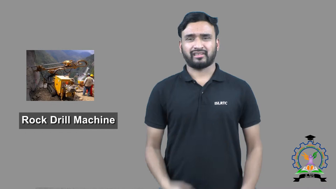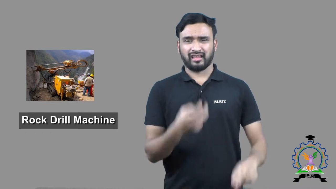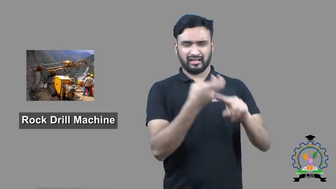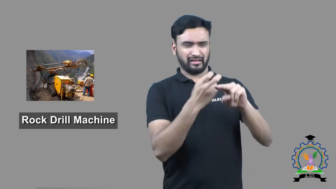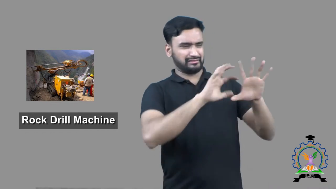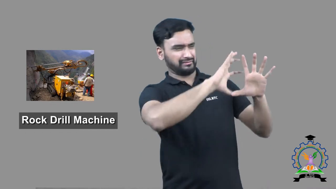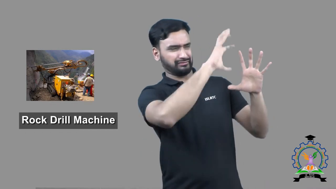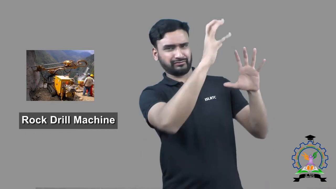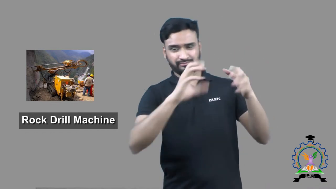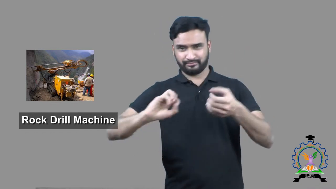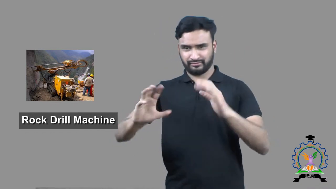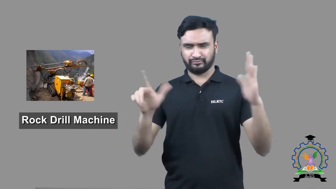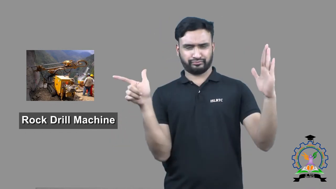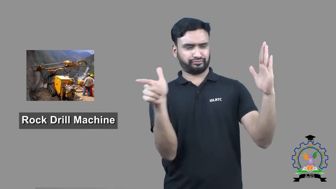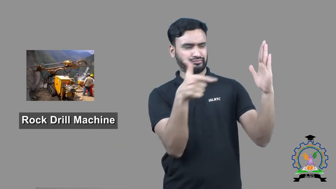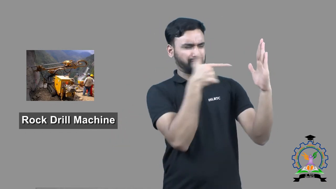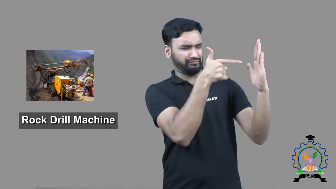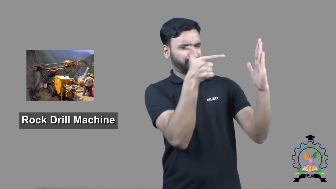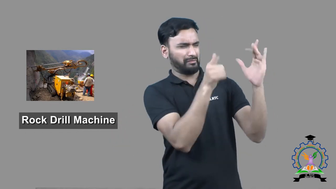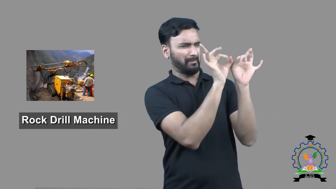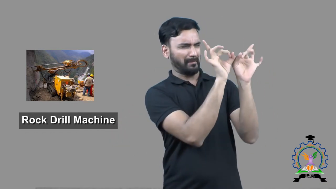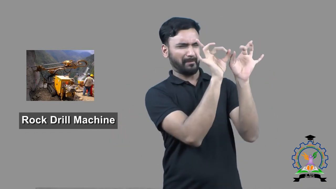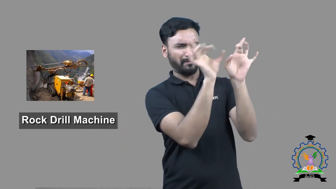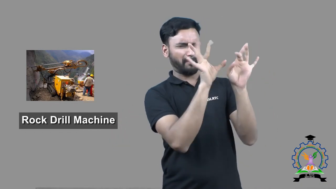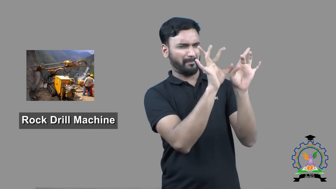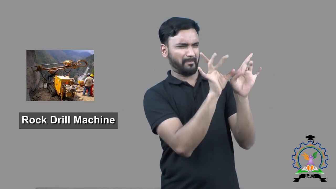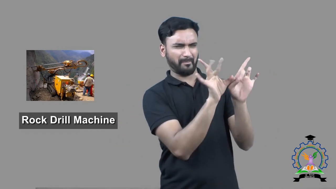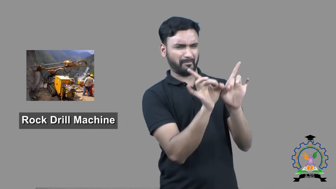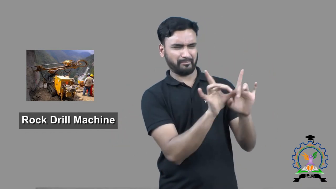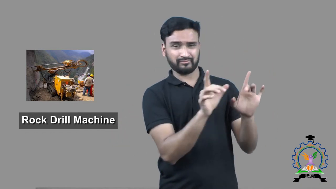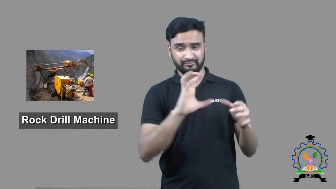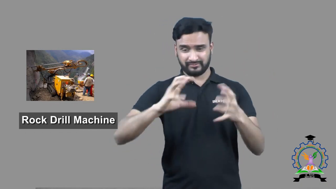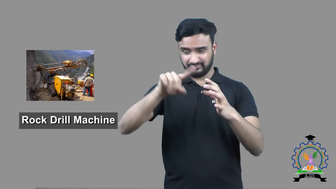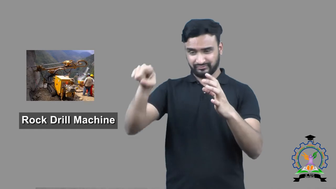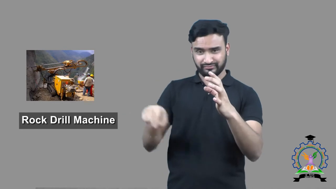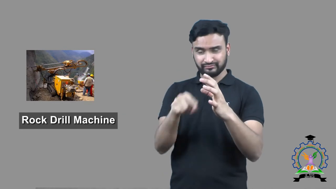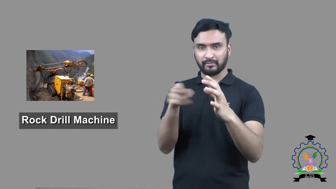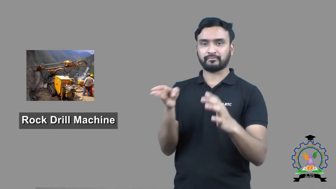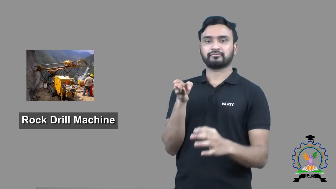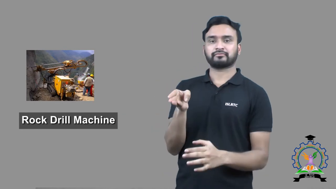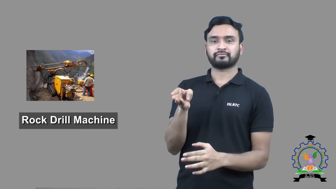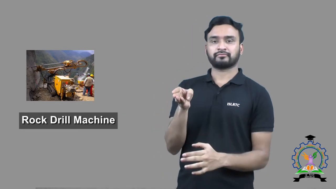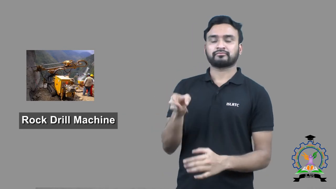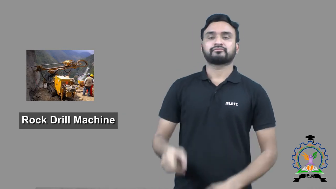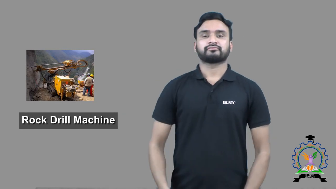Rock Drill Machine